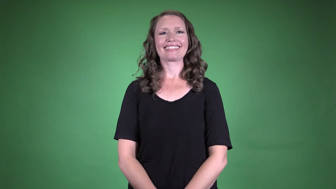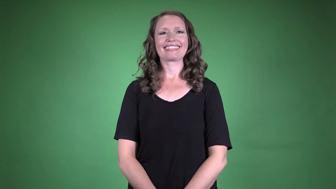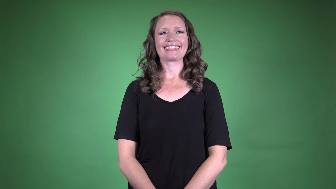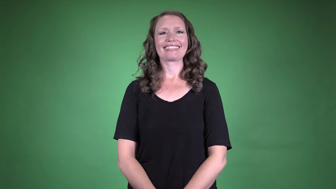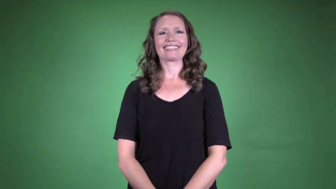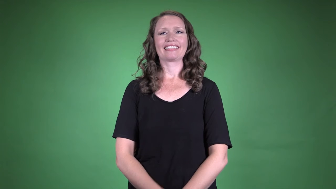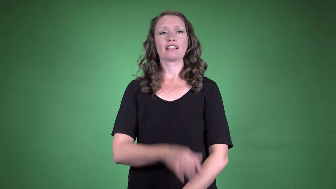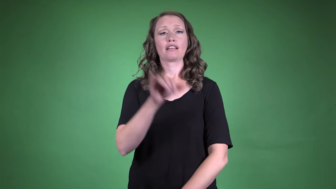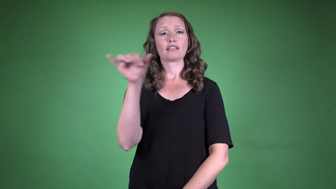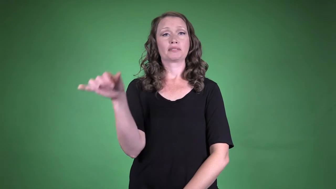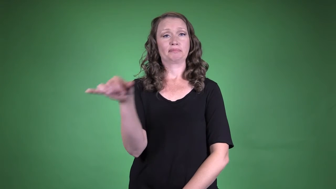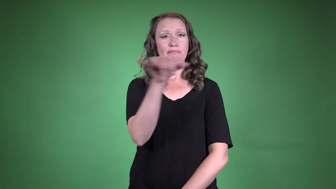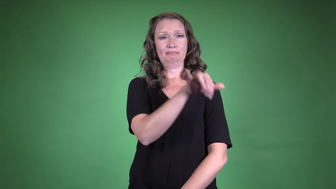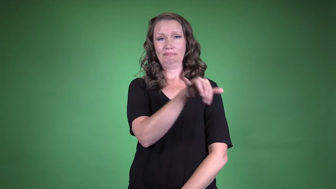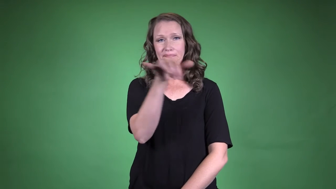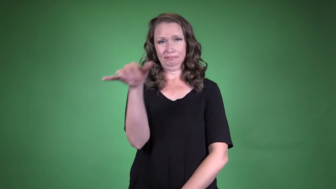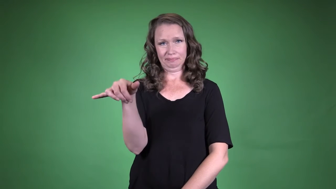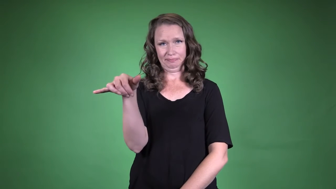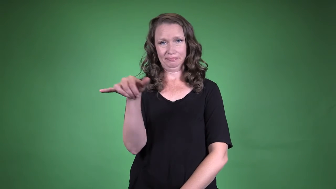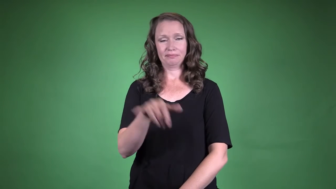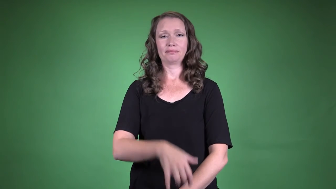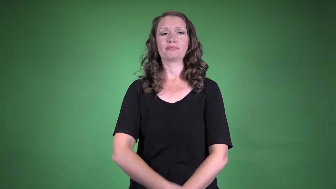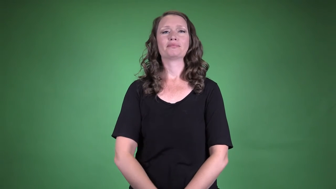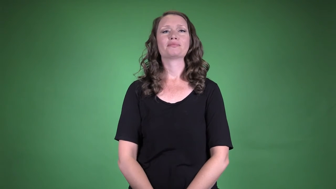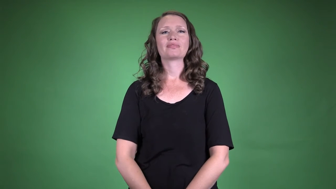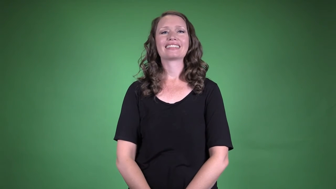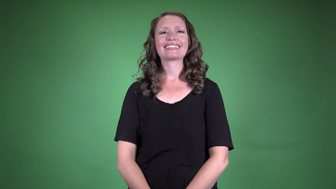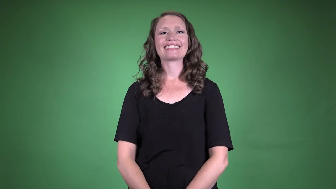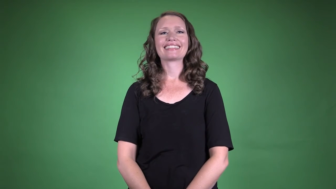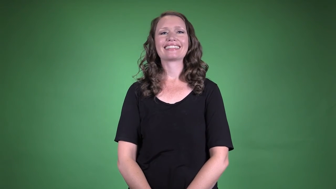same as